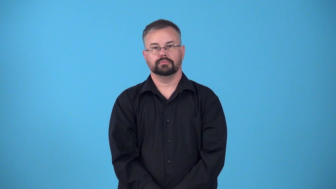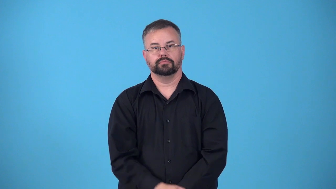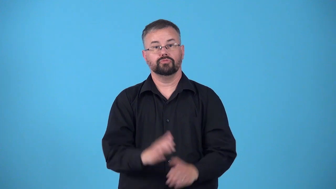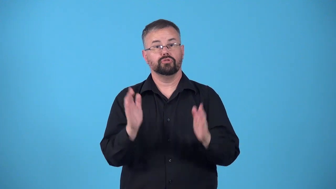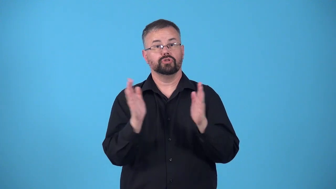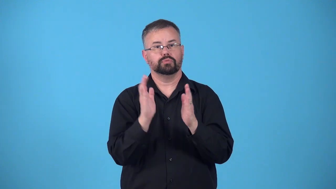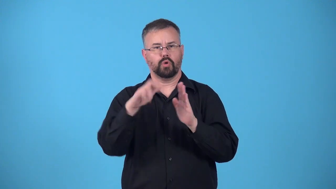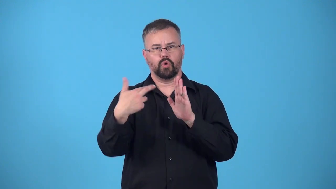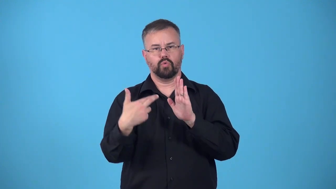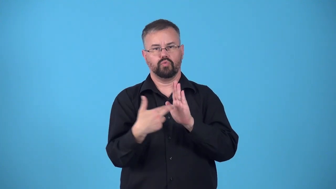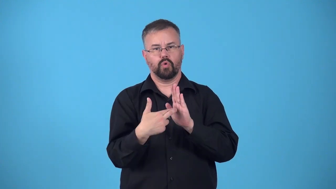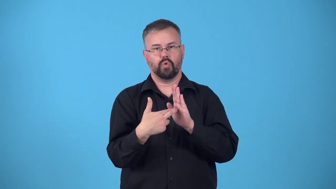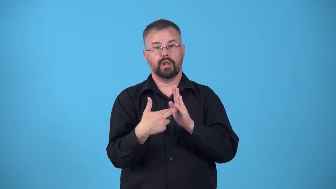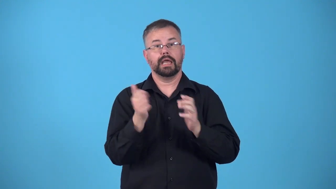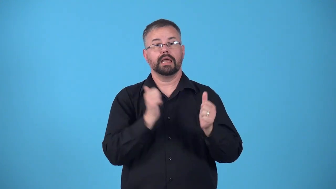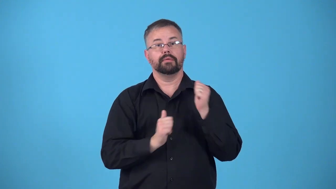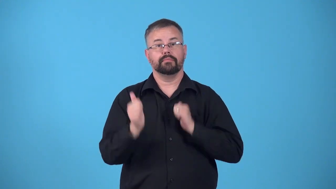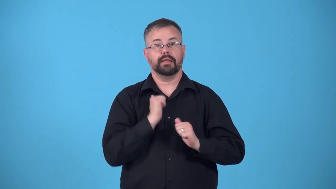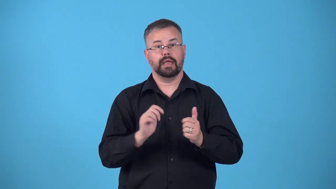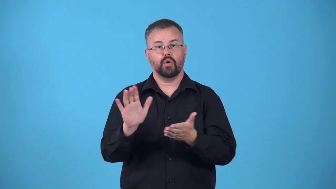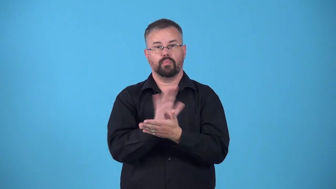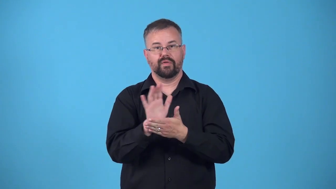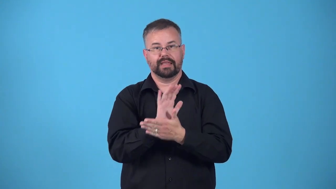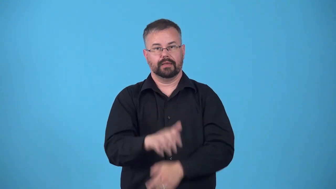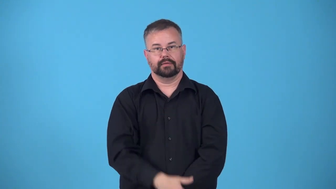walk on, walk up